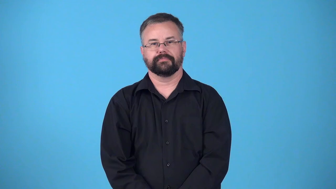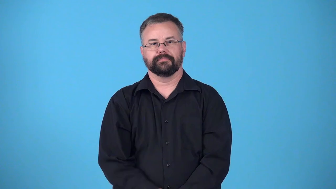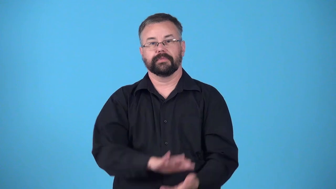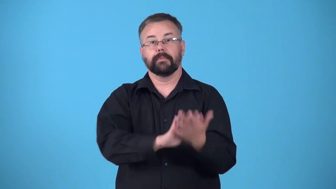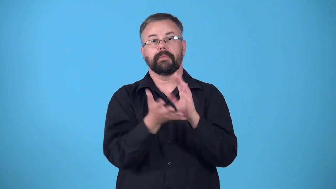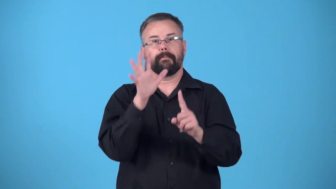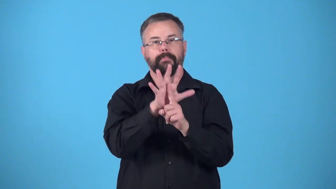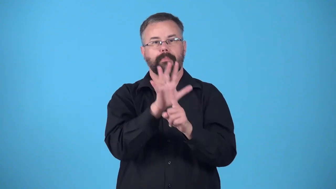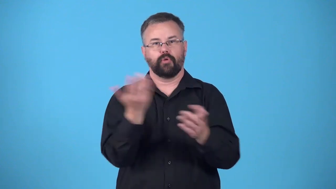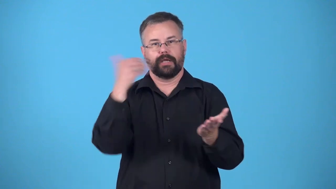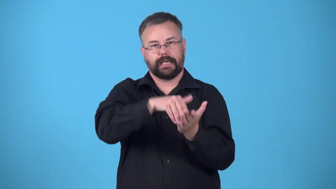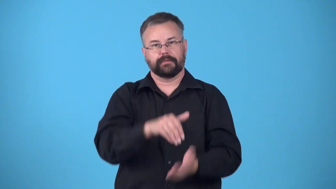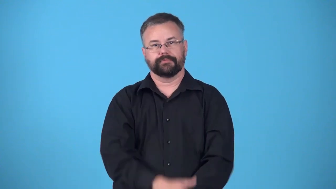bring back